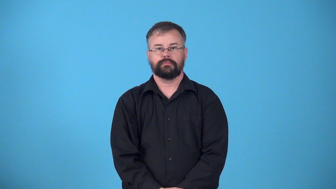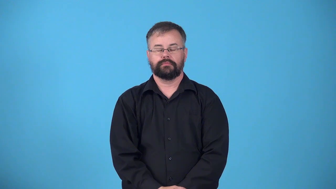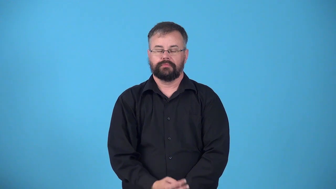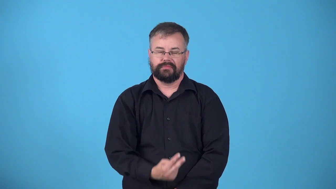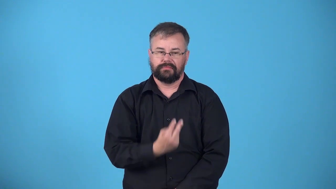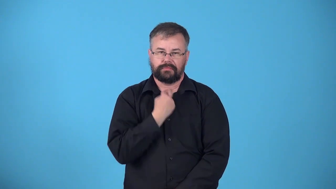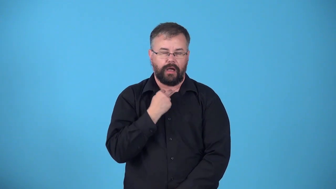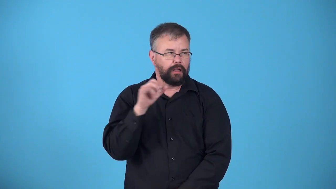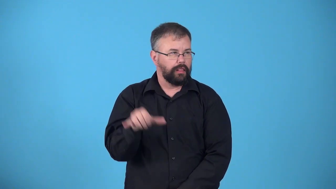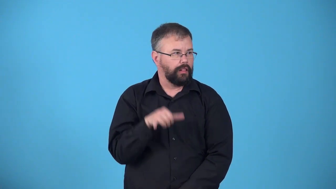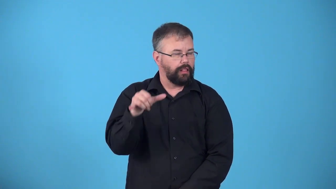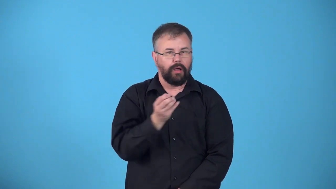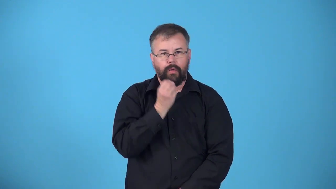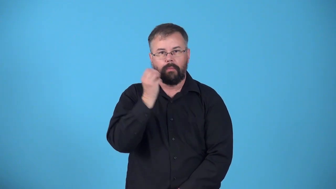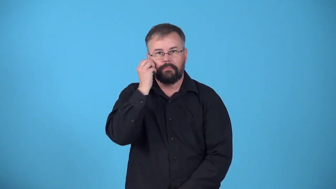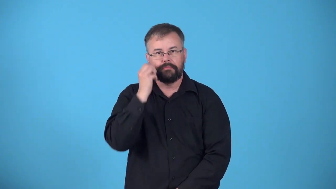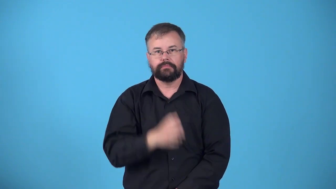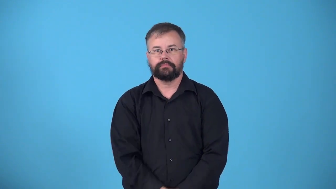homebound